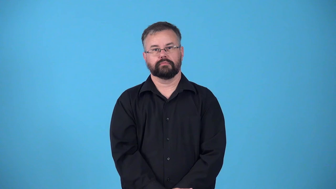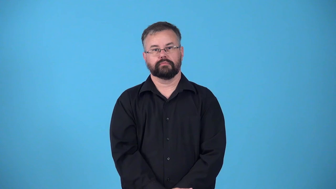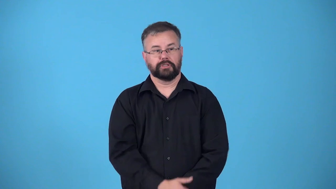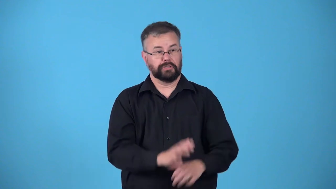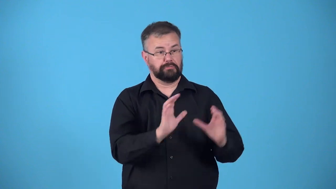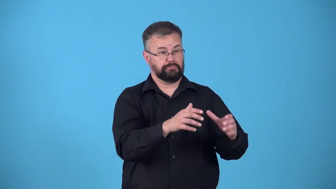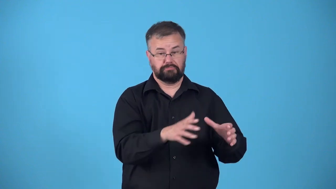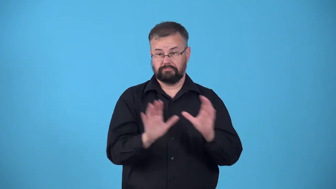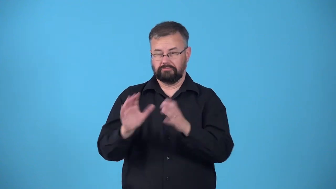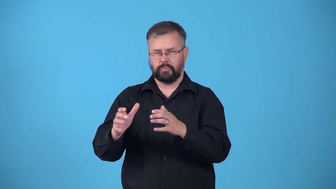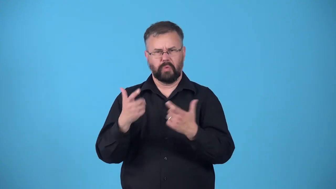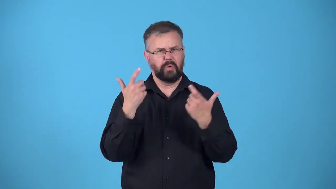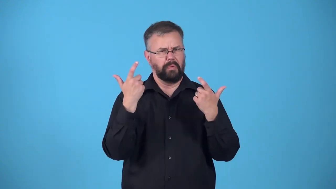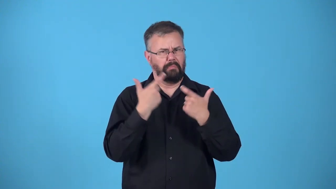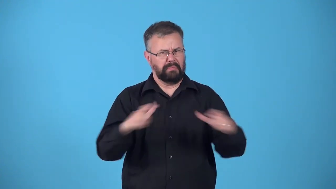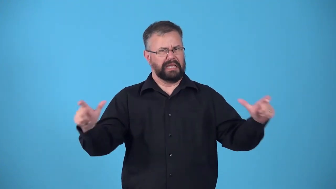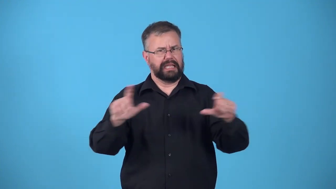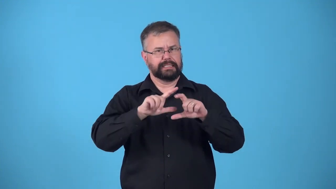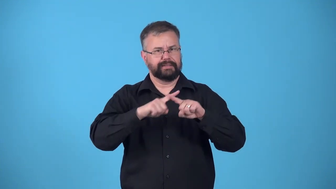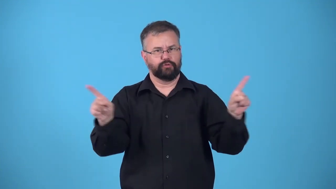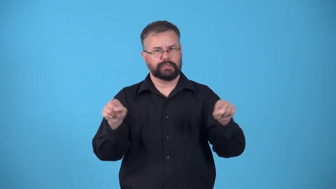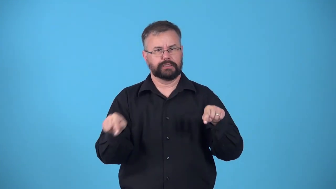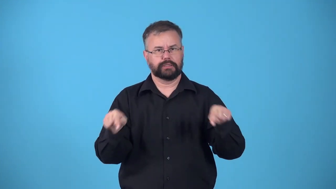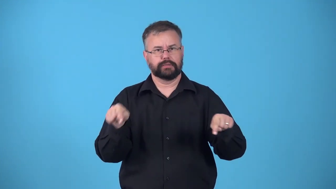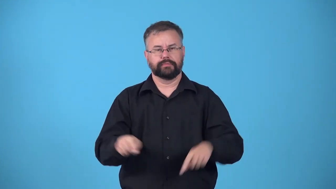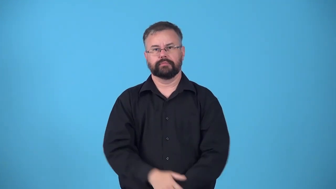gulf